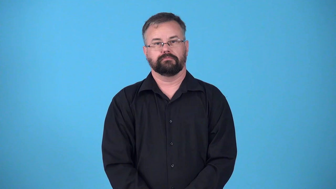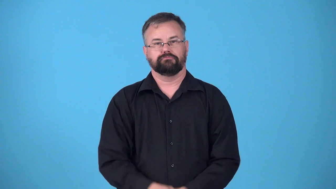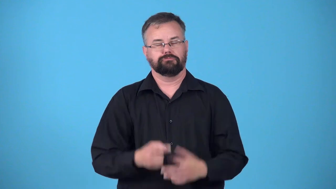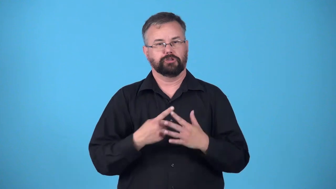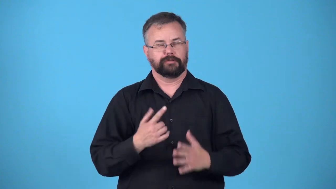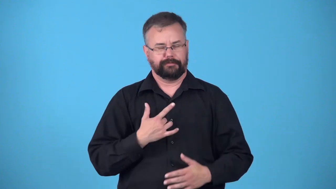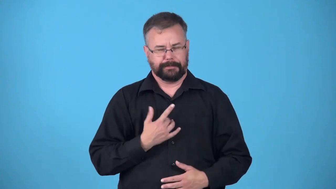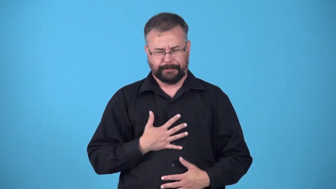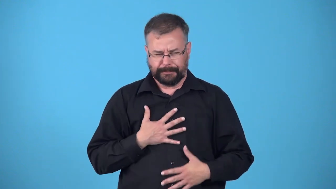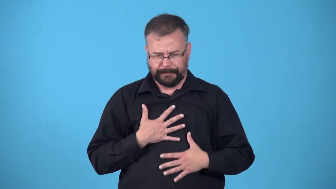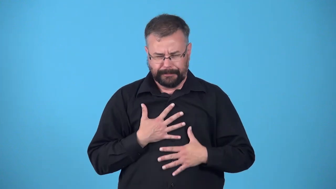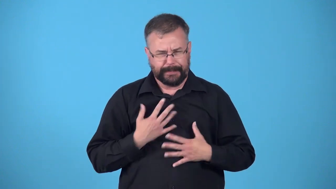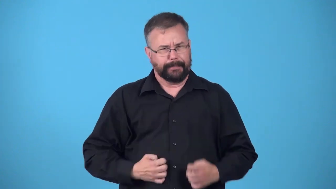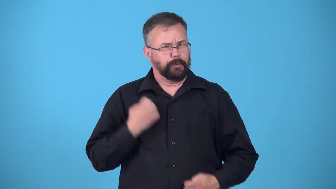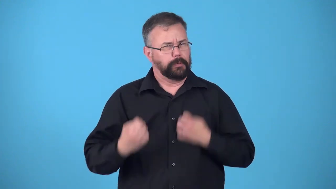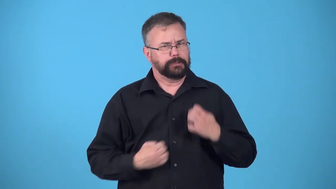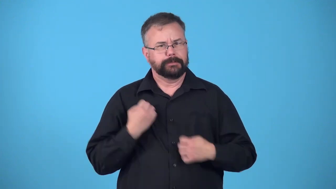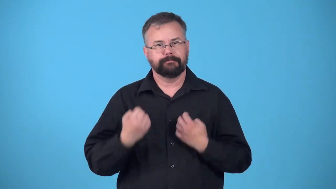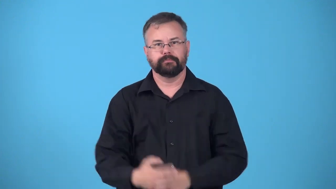come over,creep over